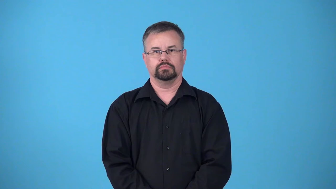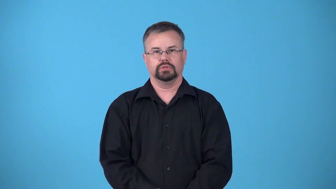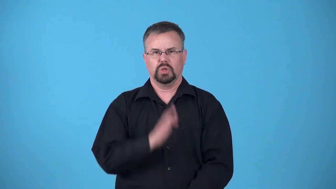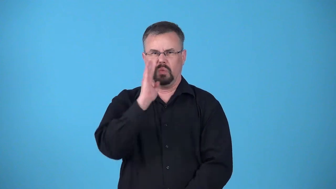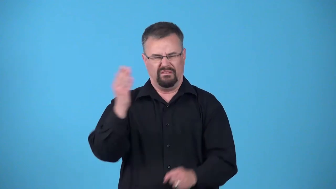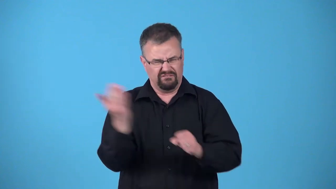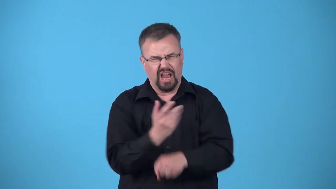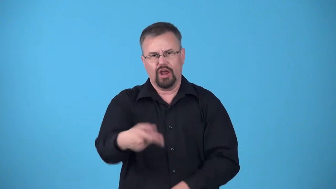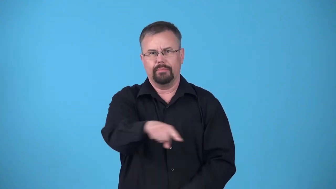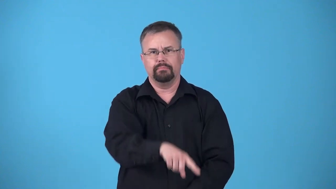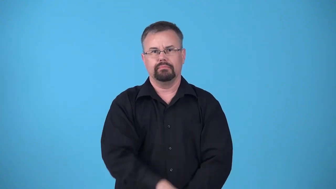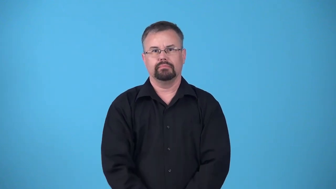heads will roll